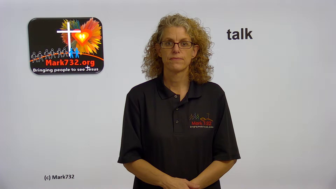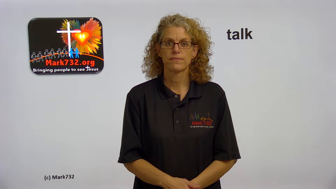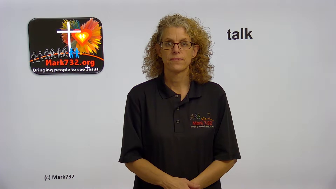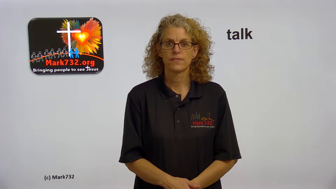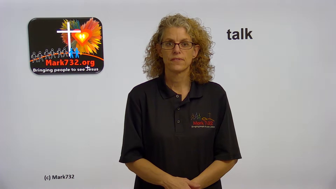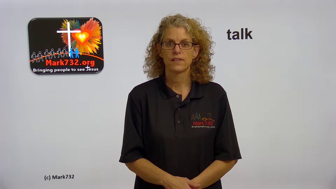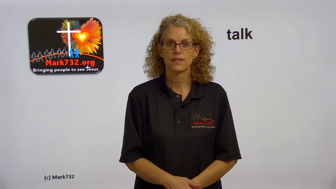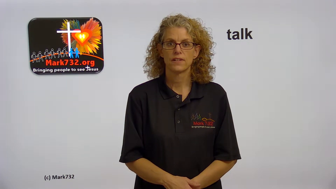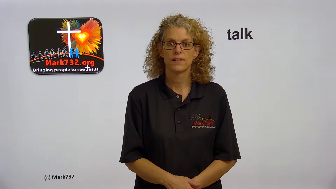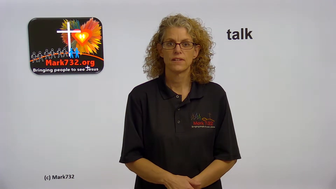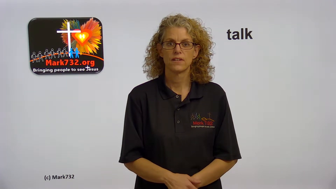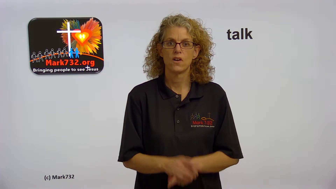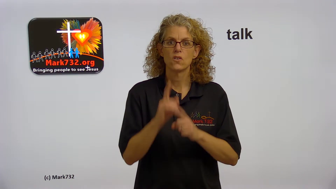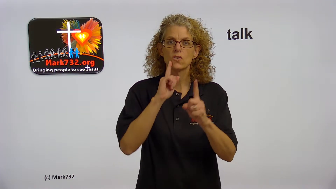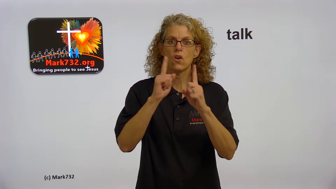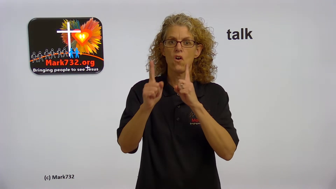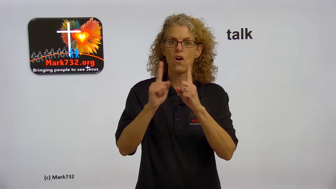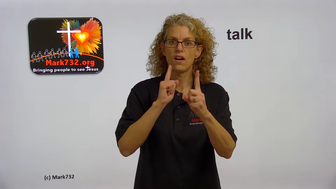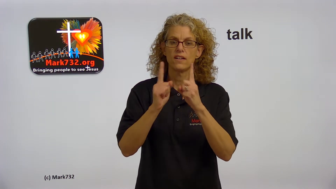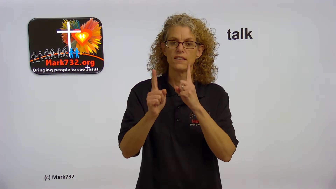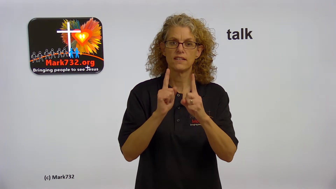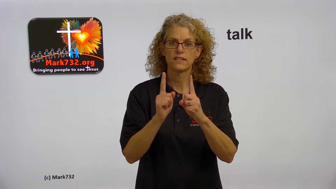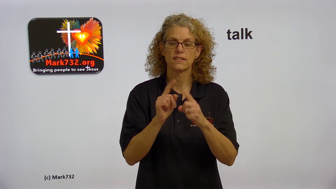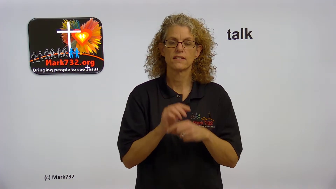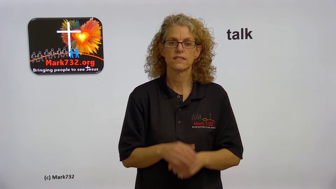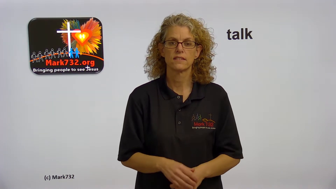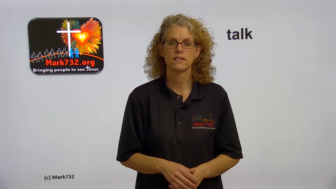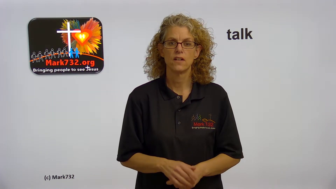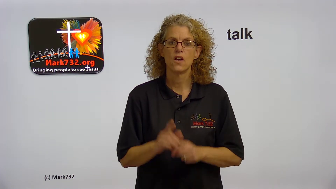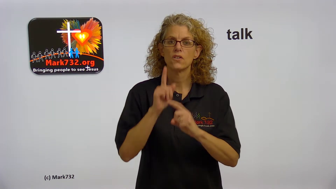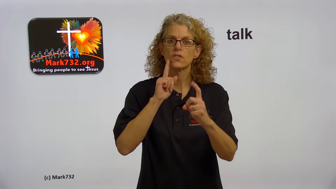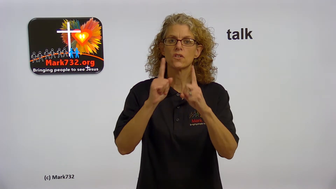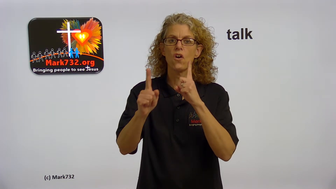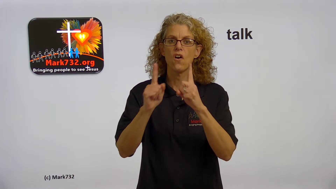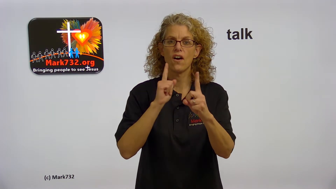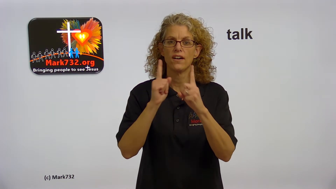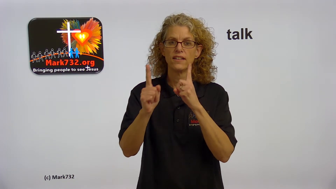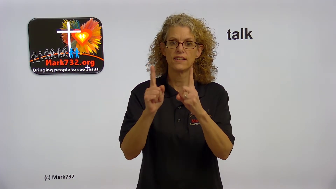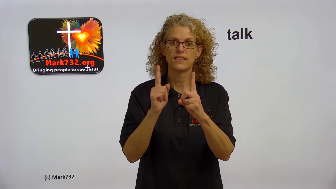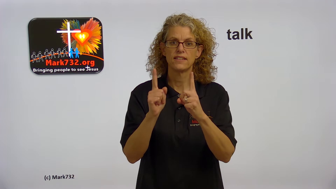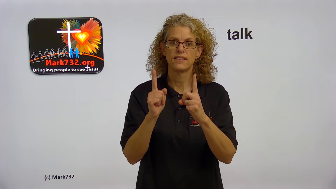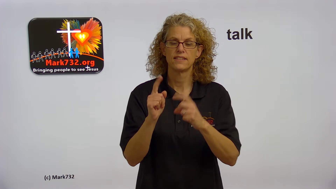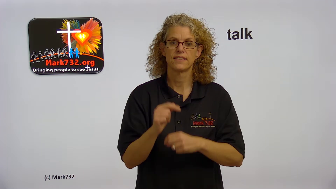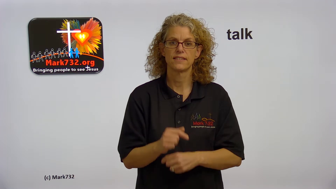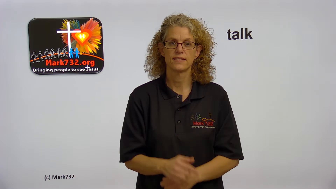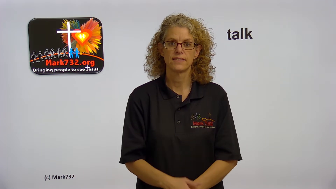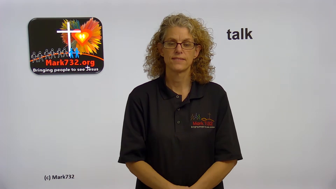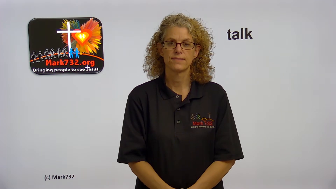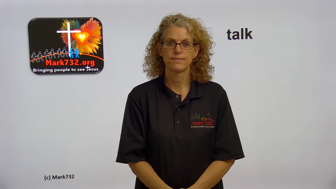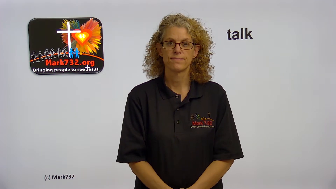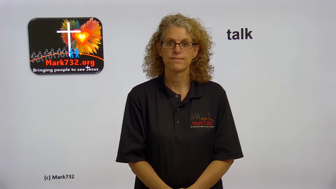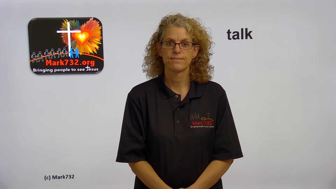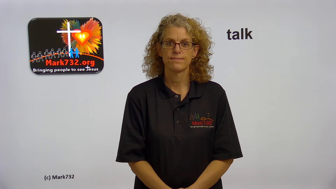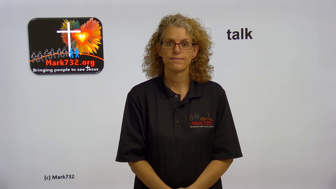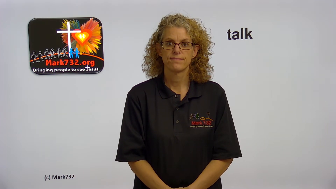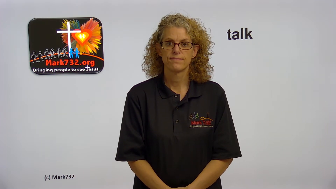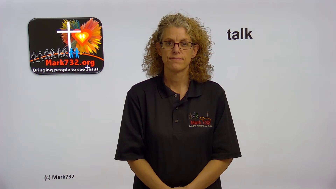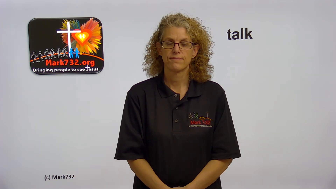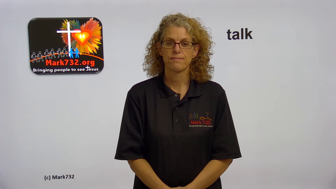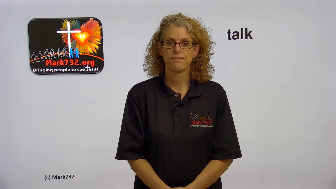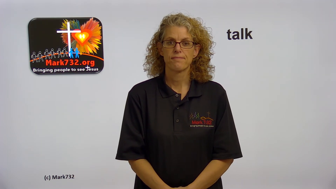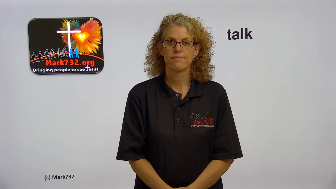talk